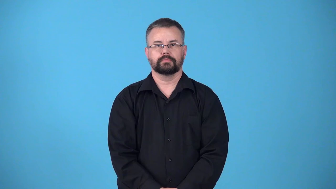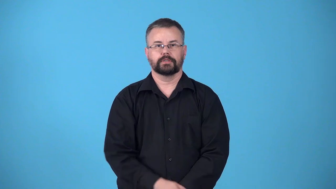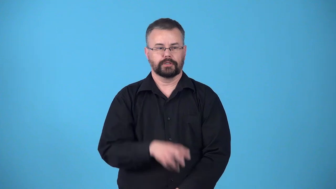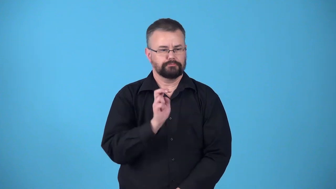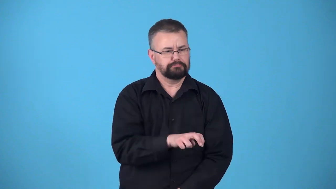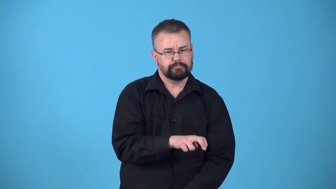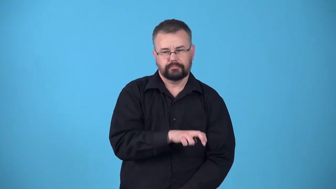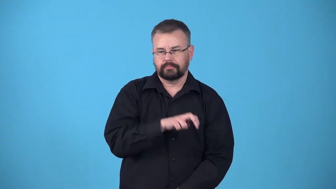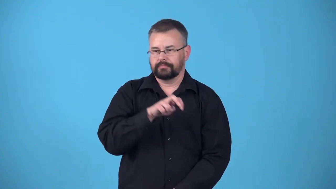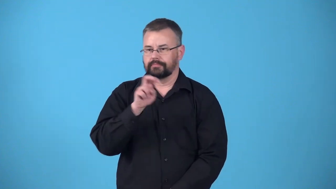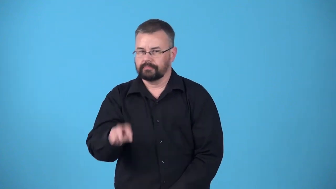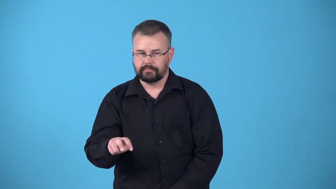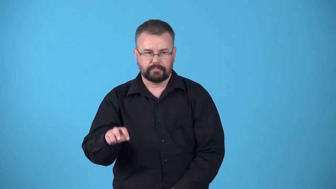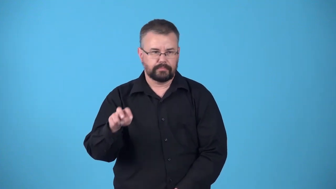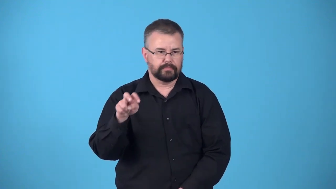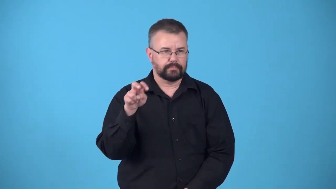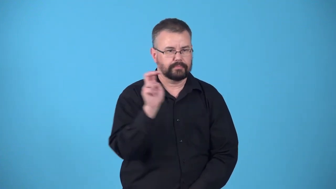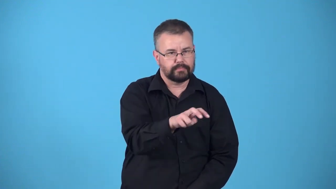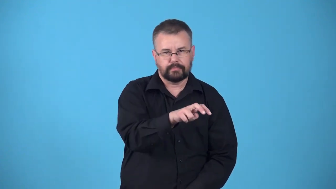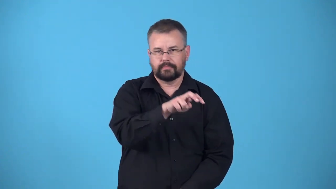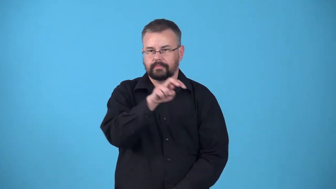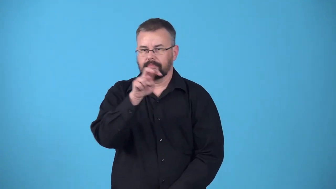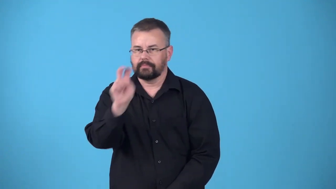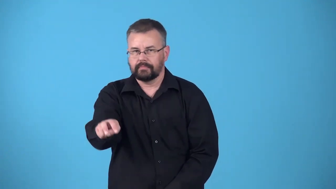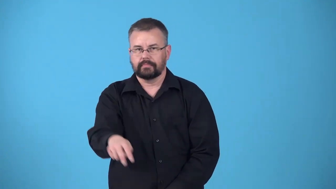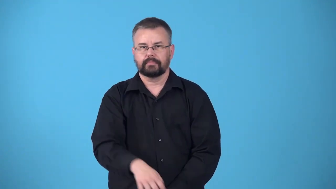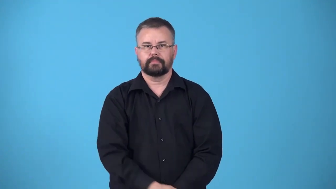from pillar to post